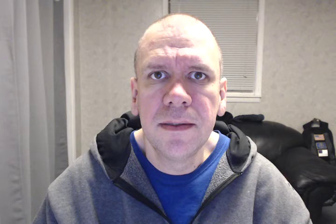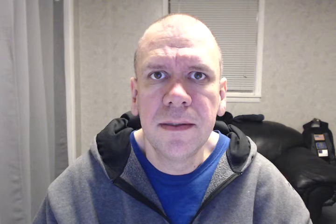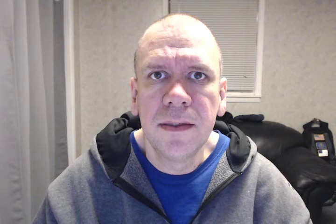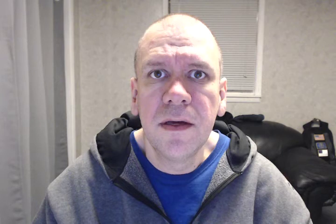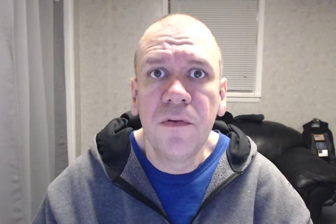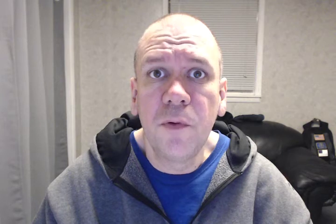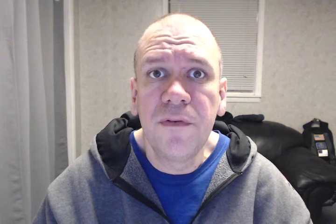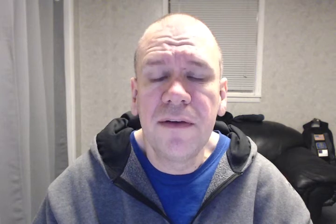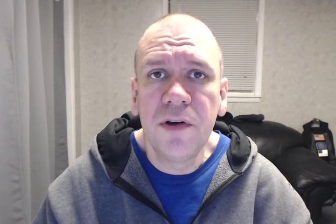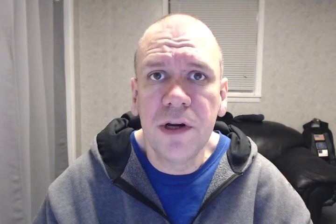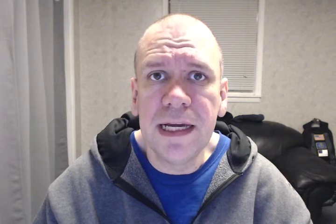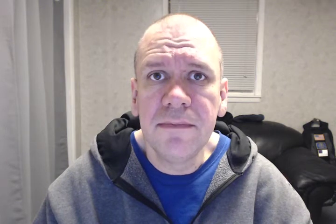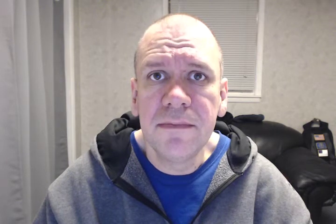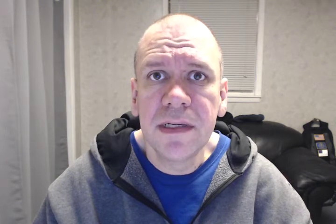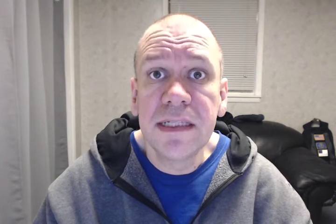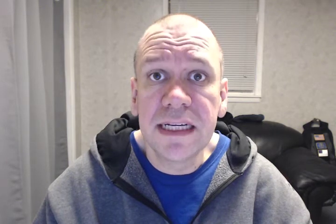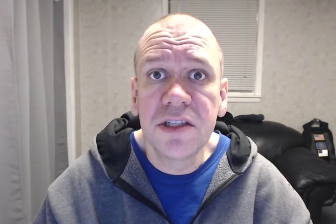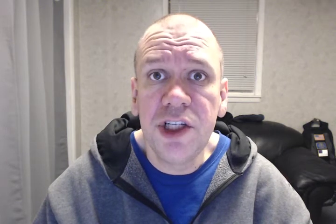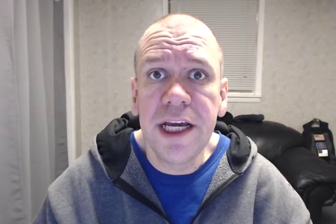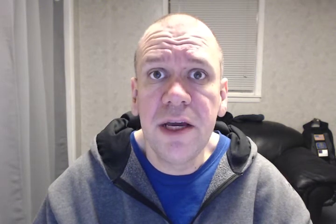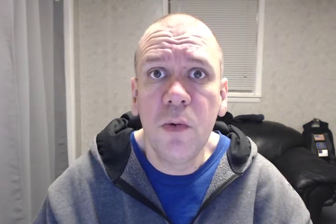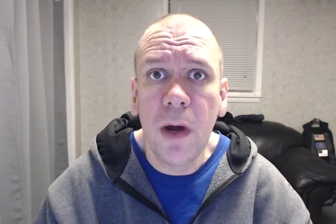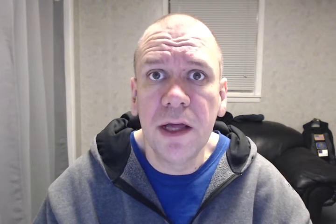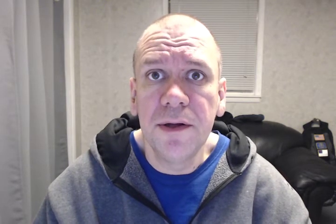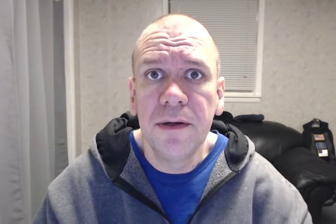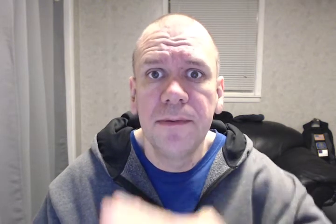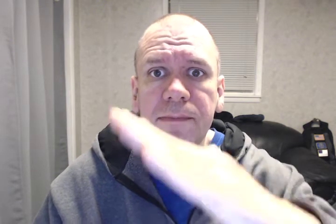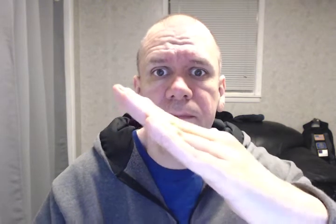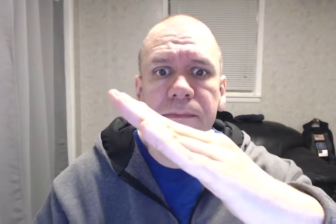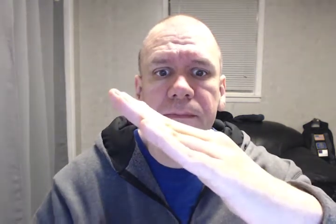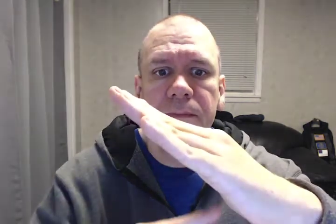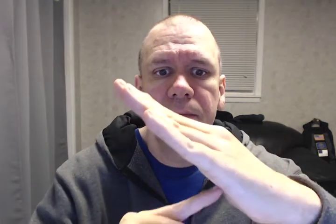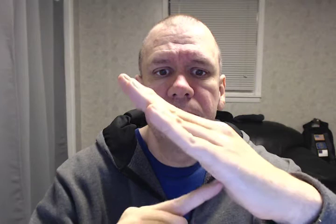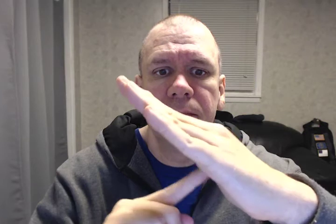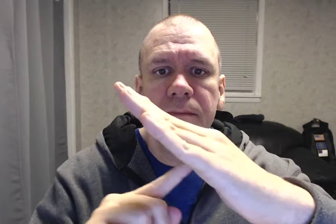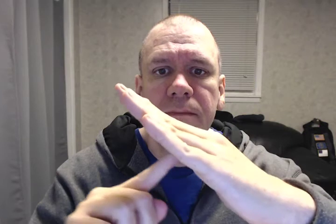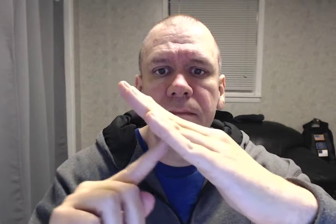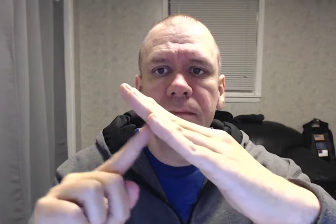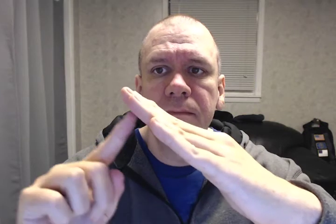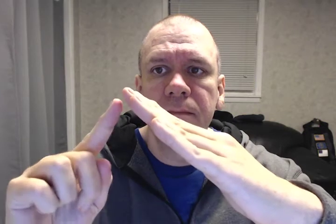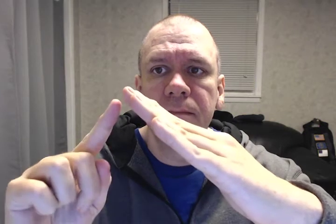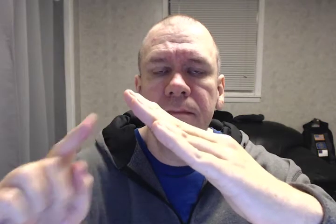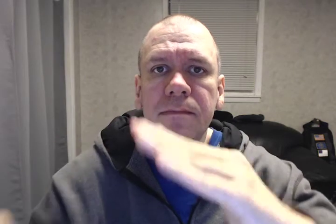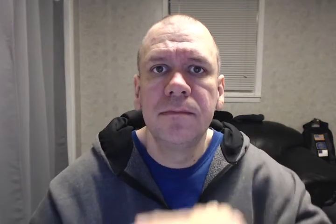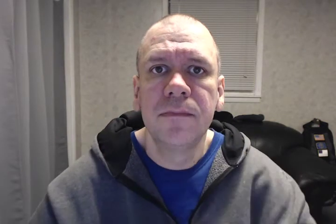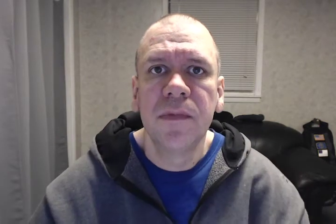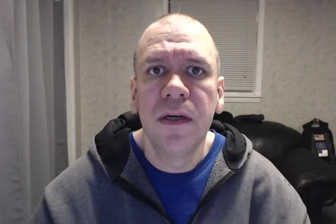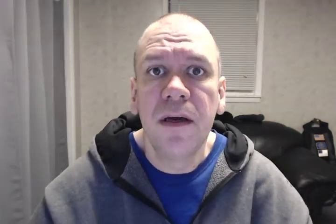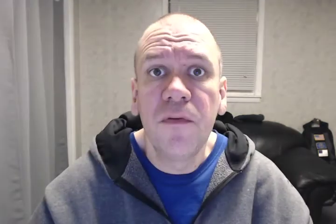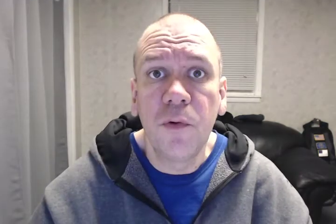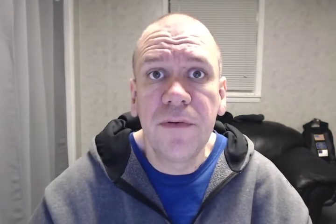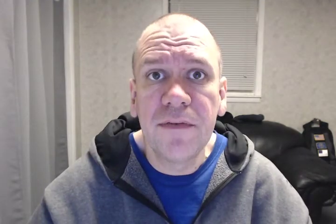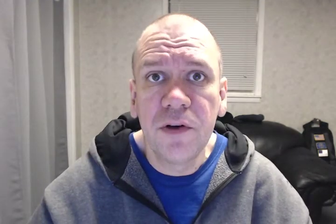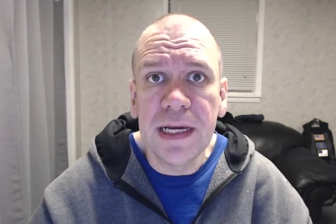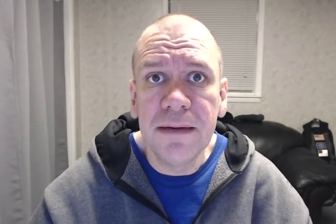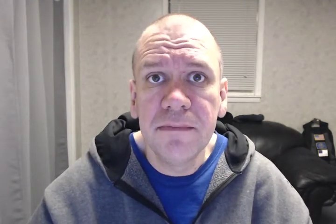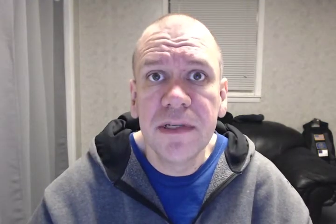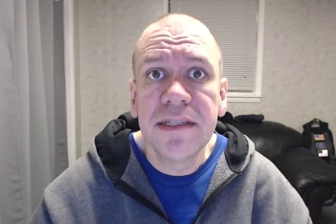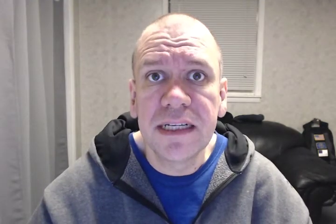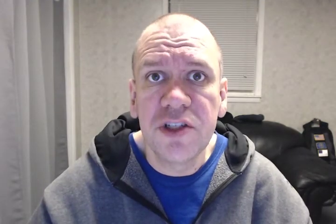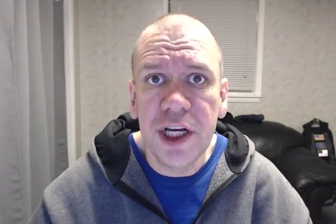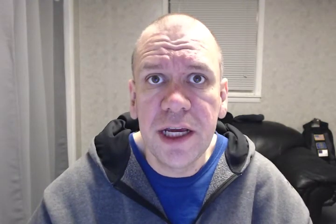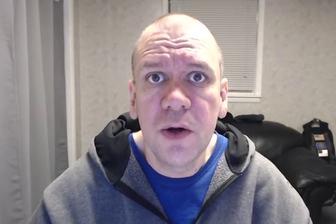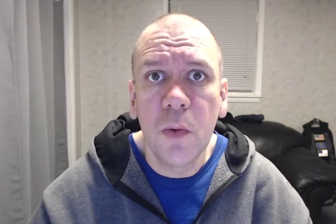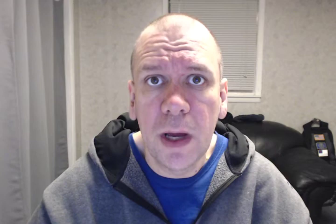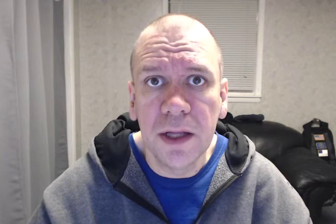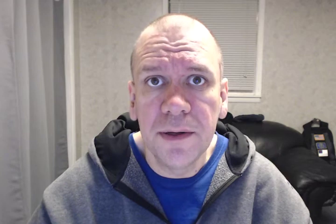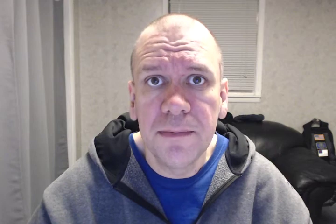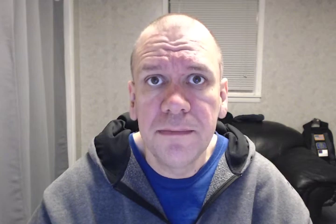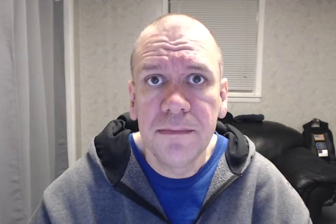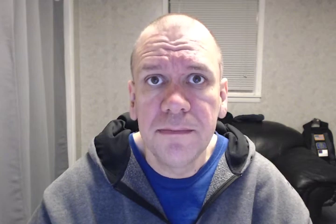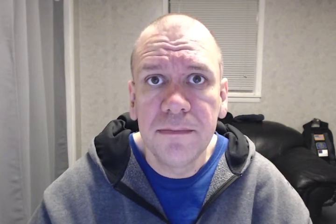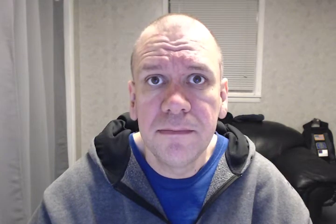45º (6G) Weld